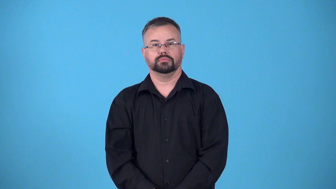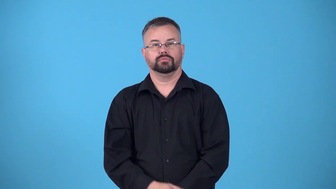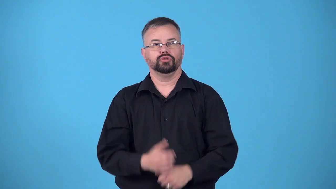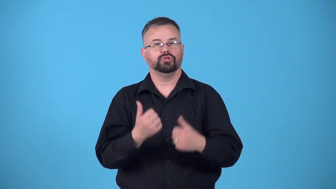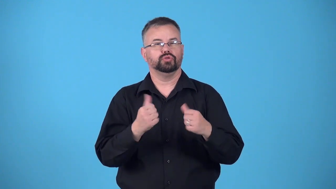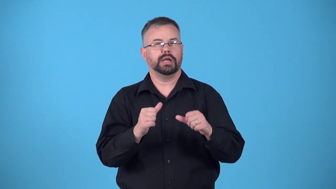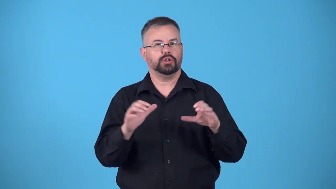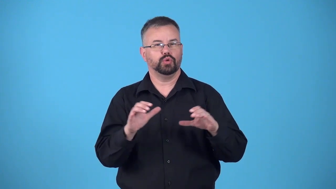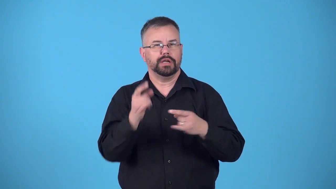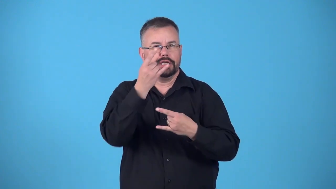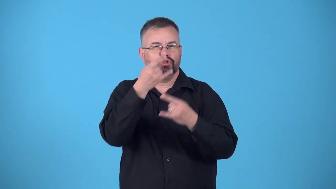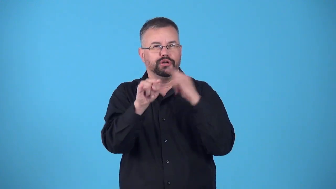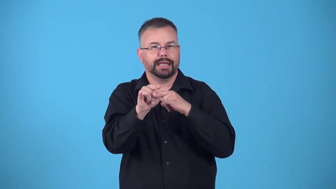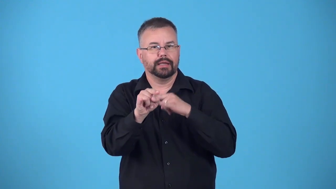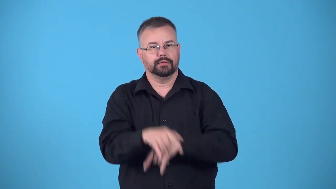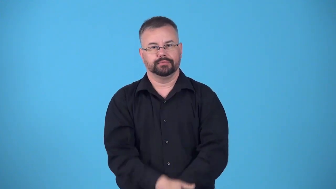pull trick